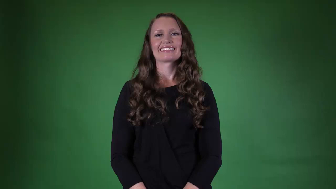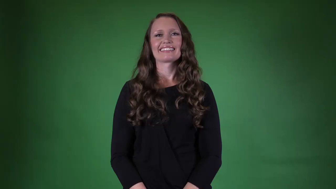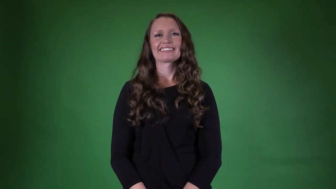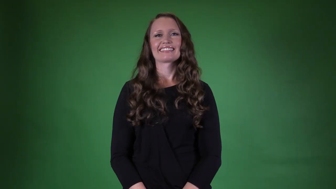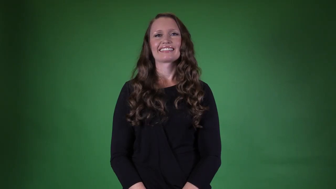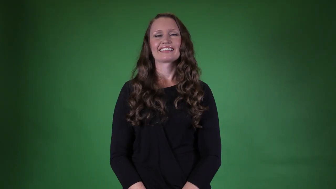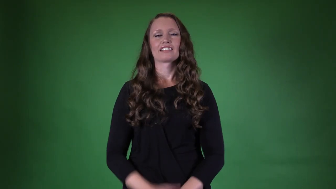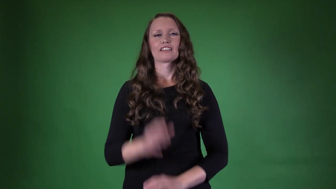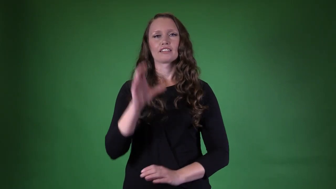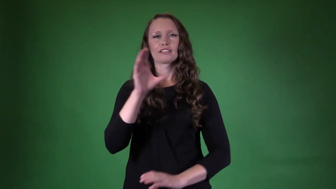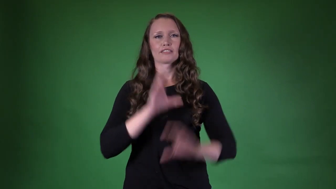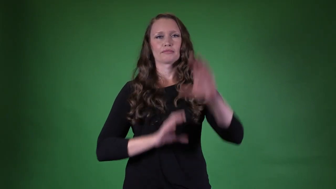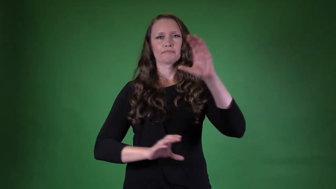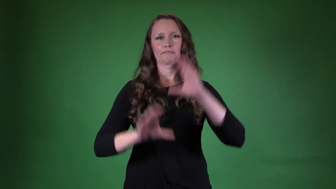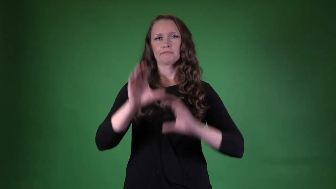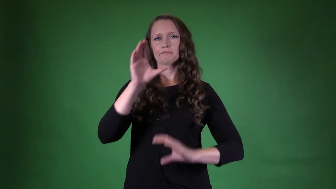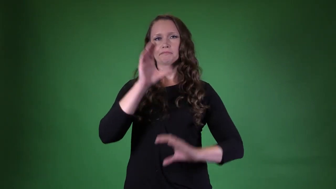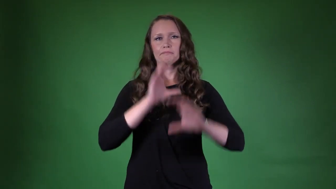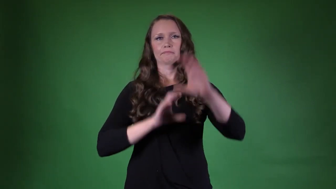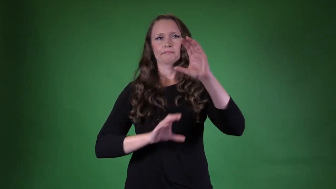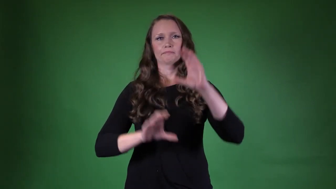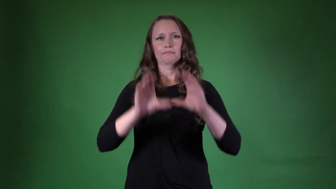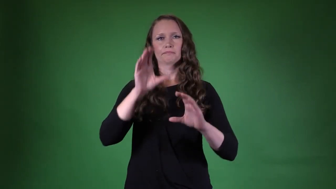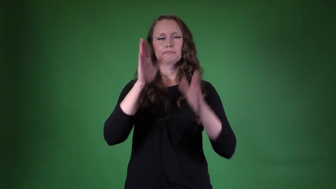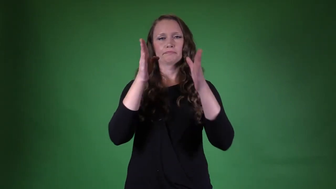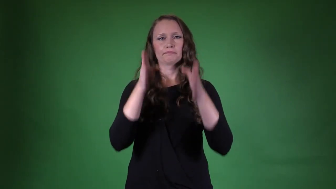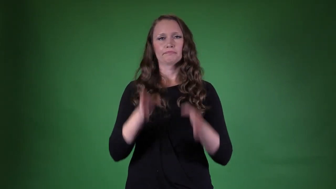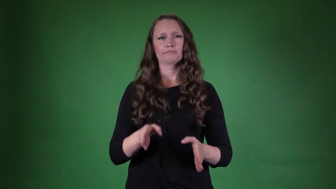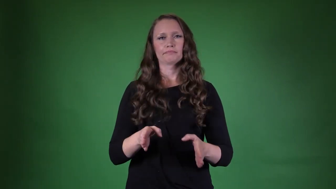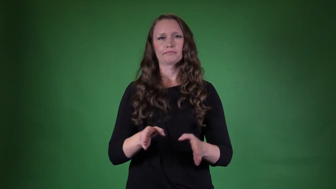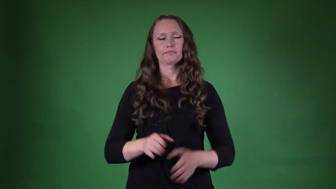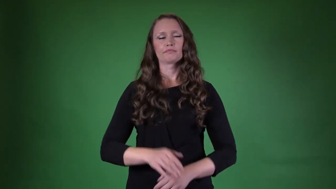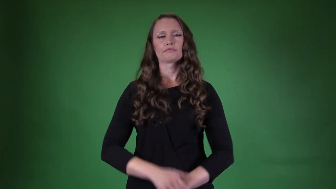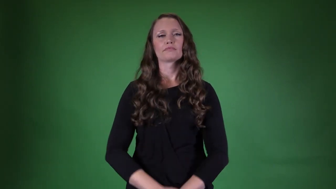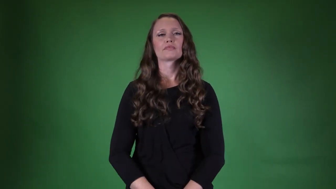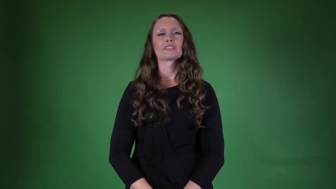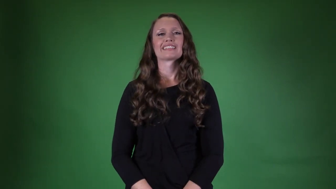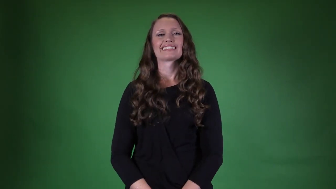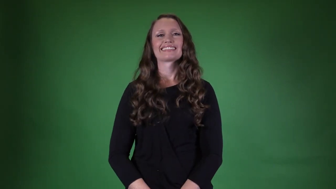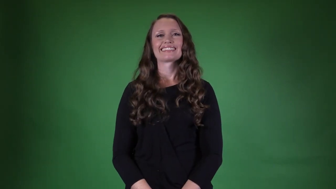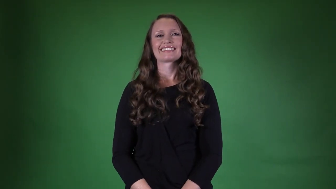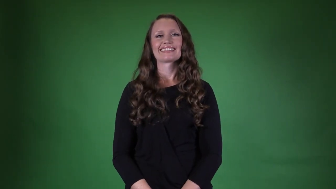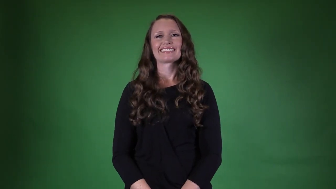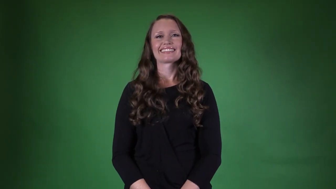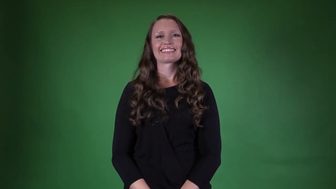Chemist